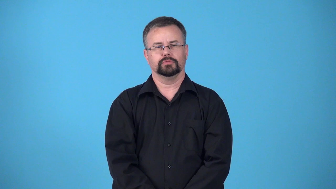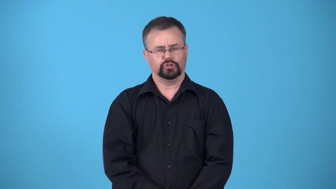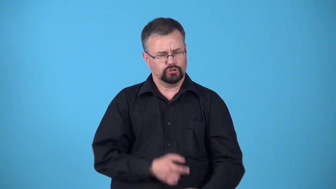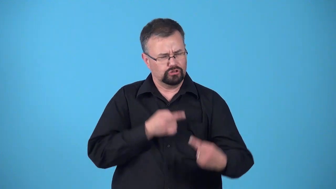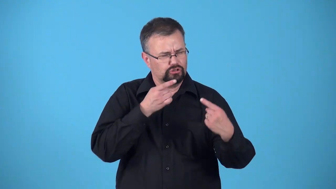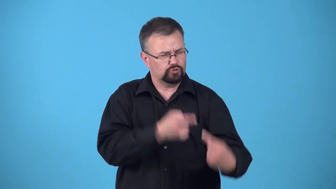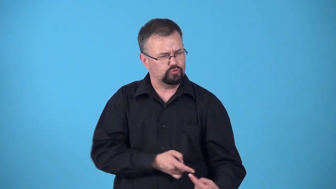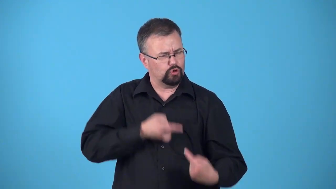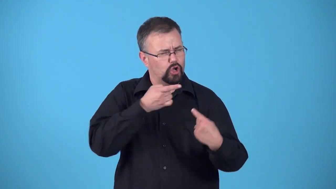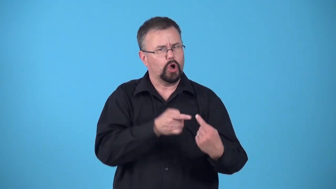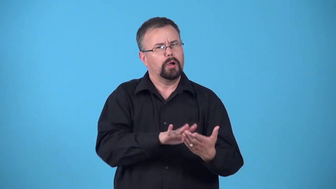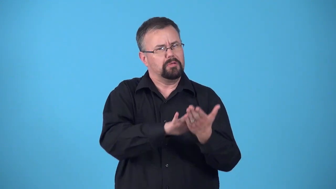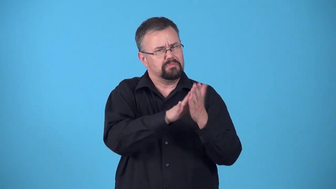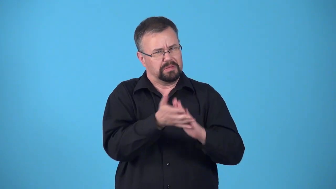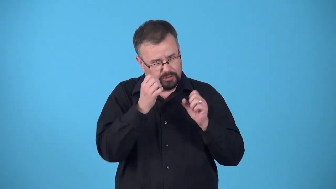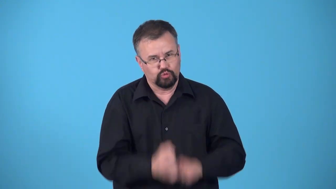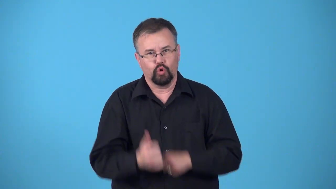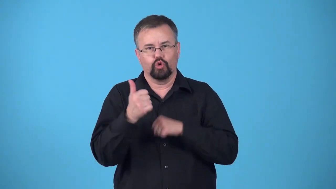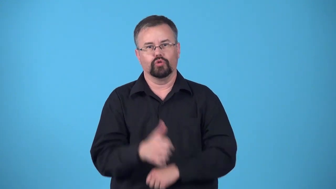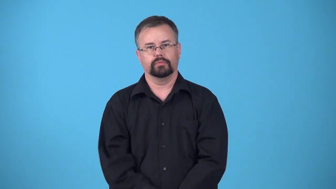that which does not kill you makes you stronger